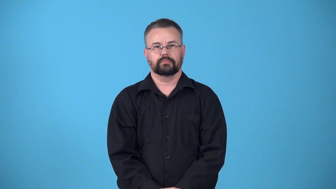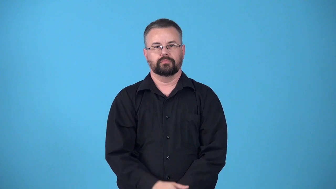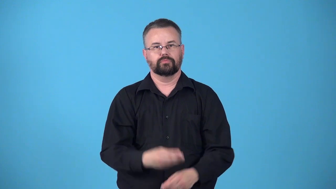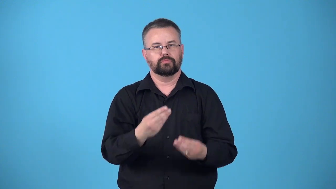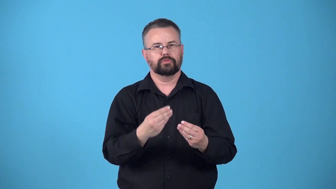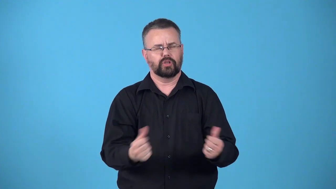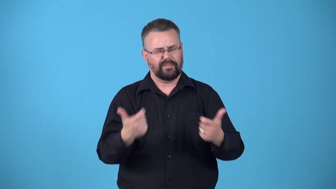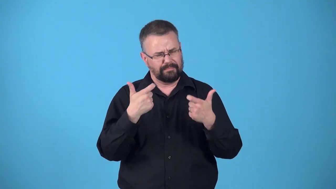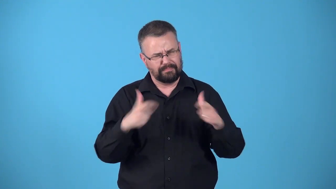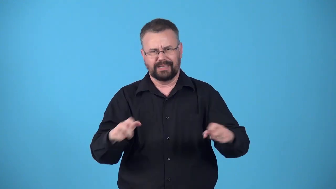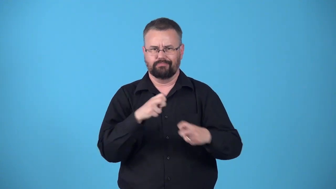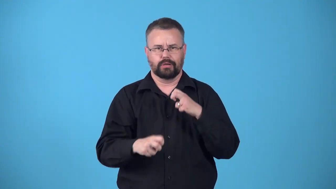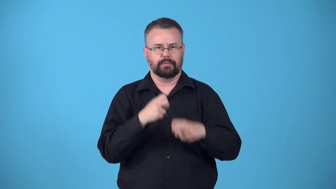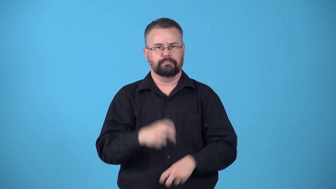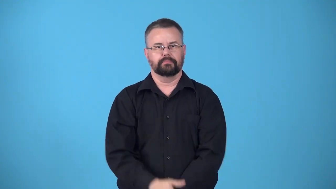clear the air